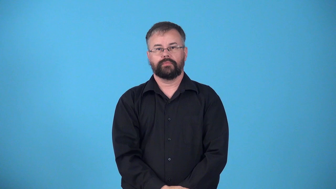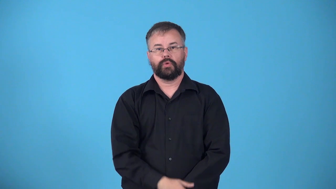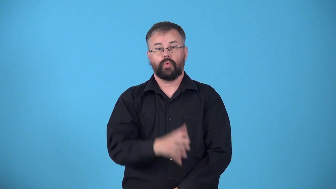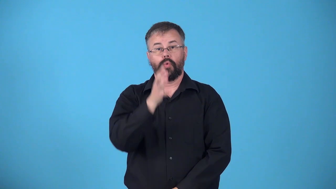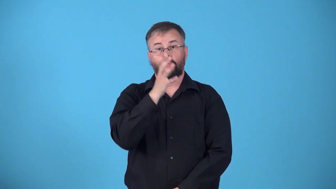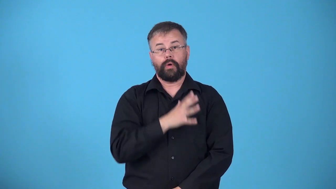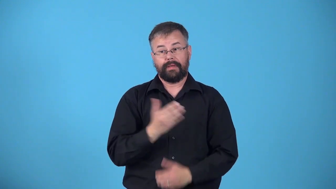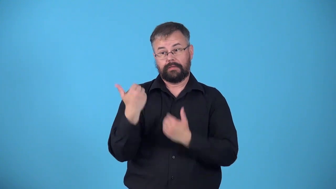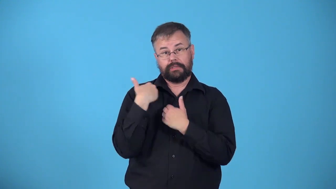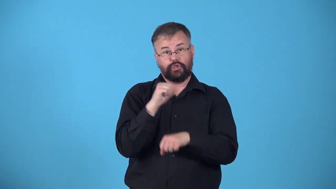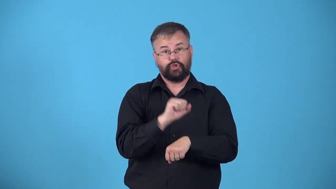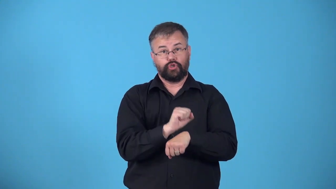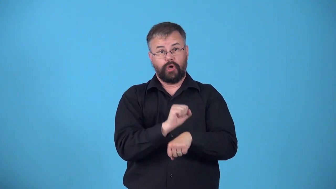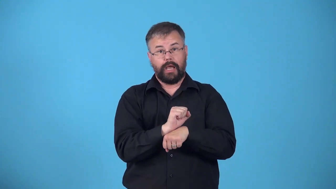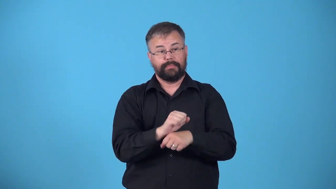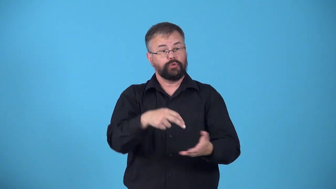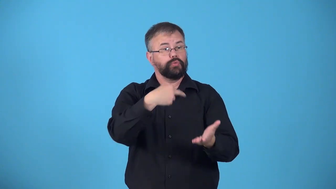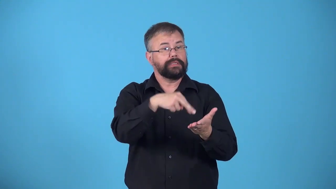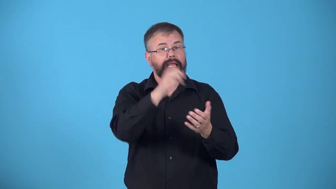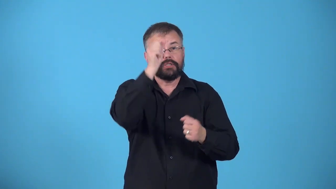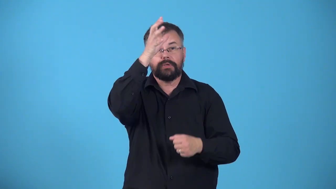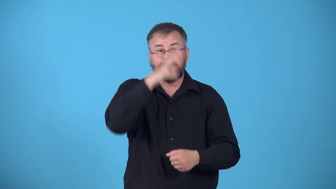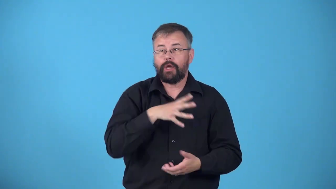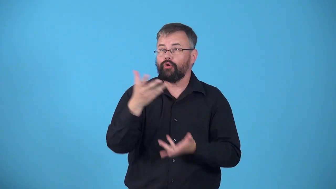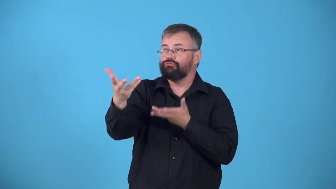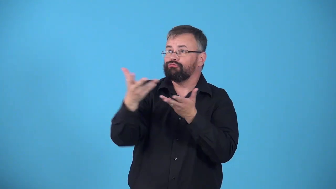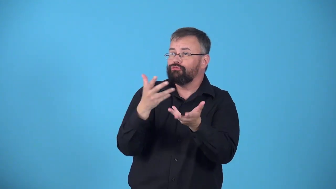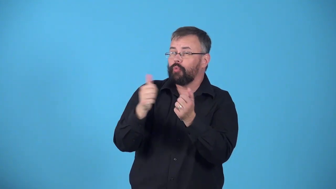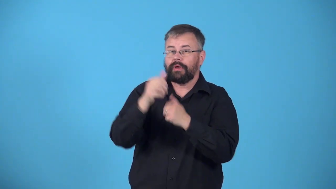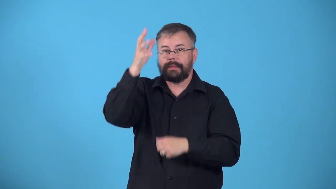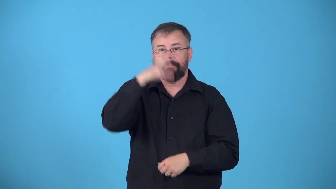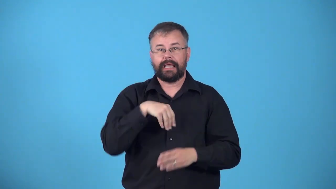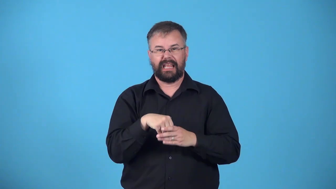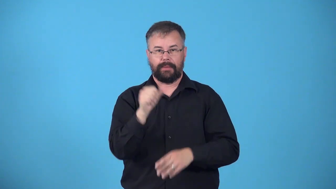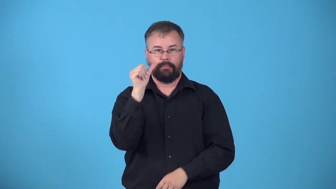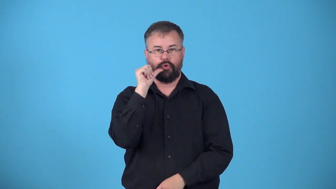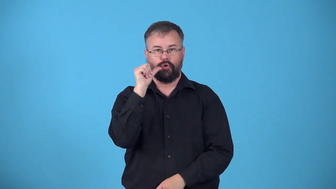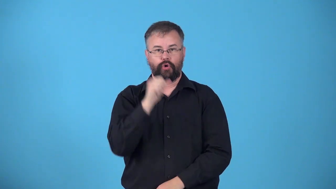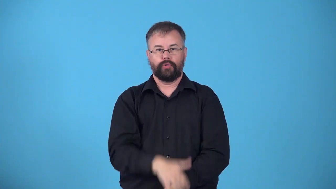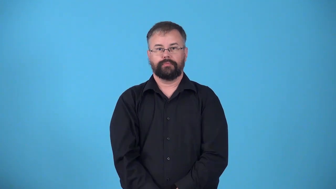hostess